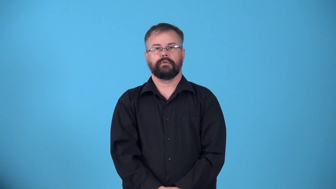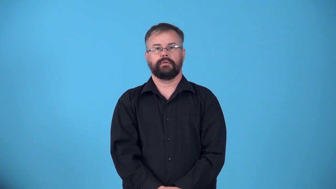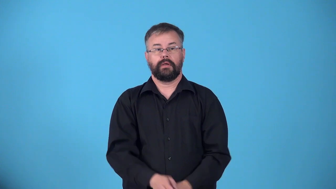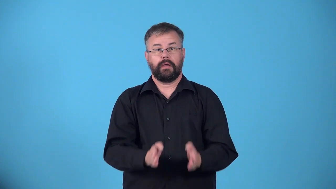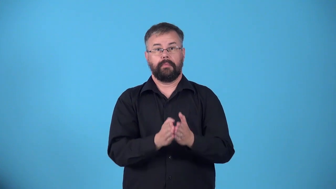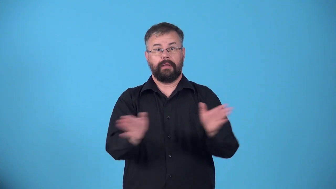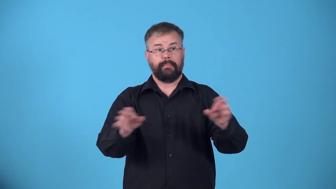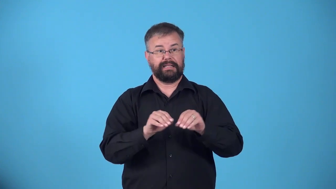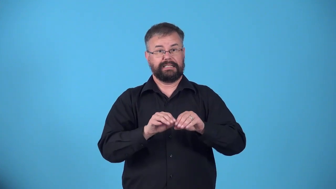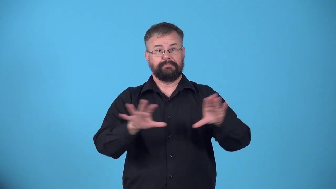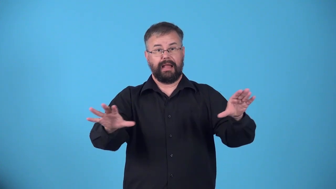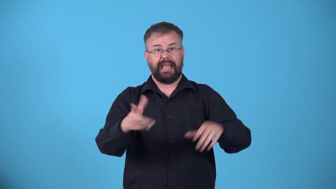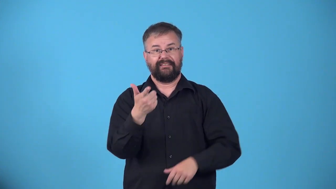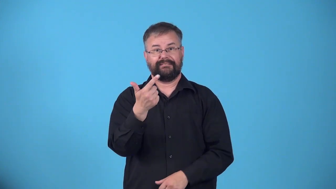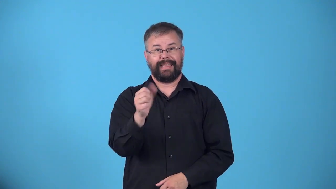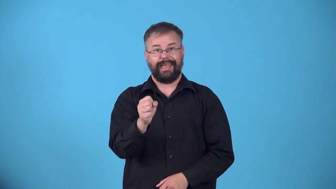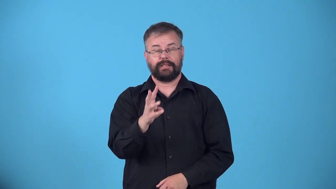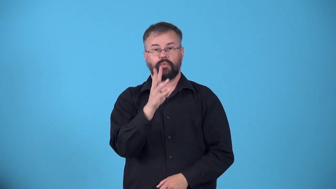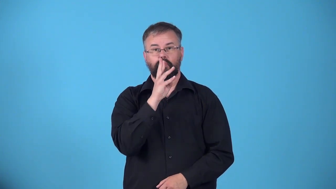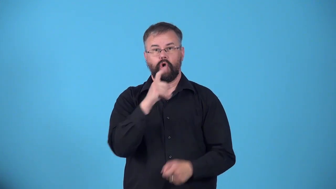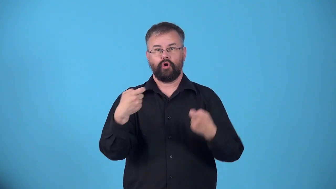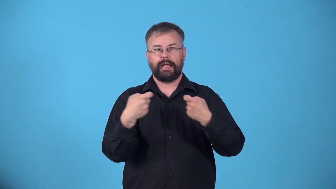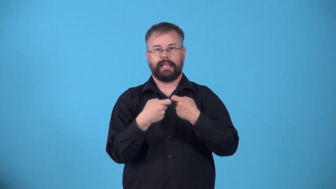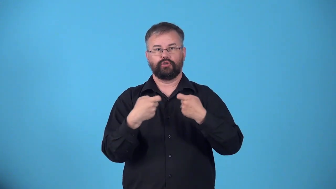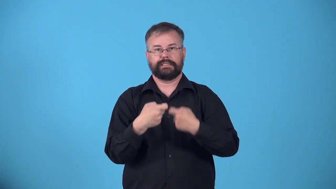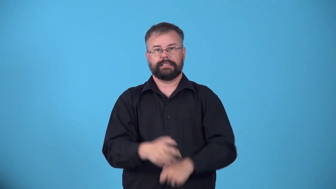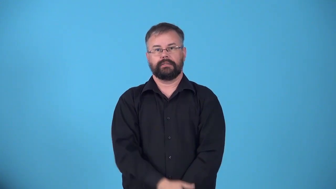main supply